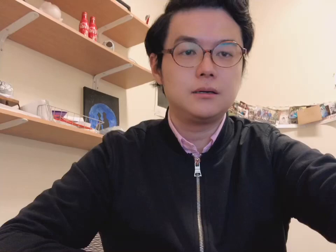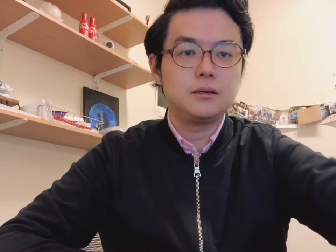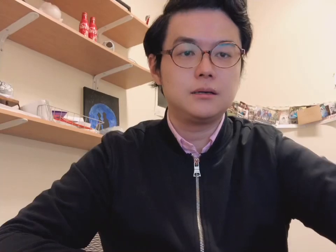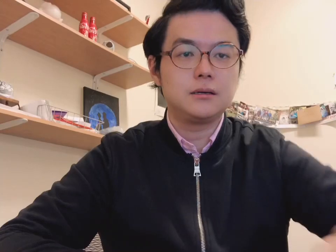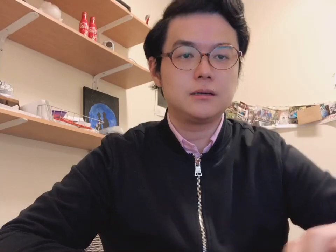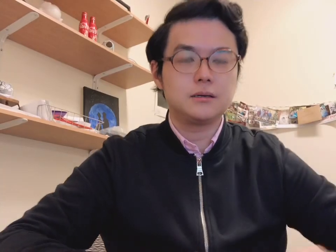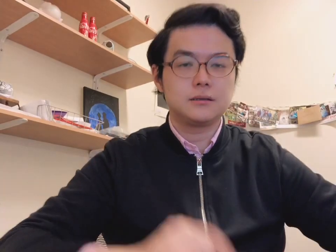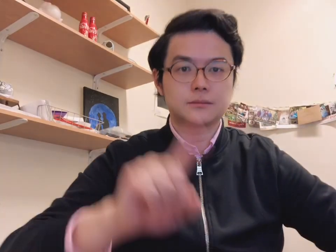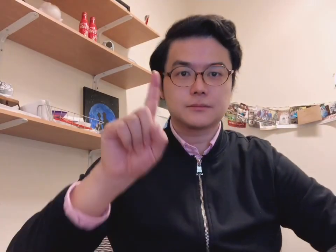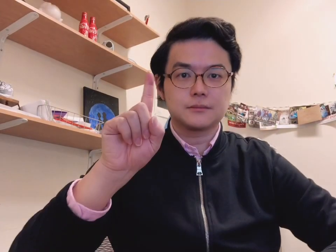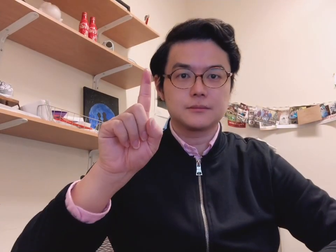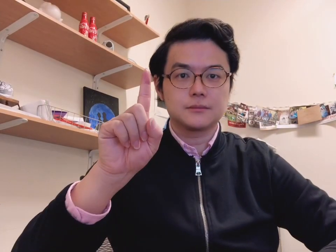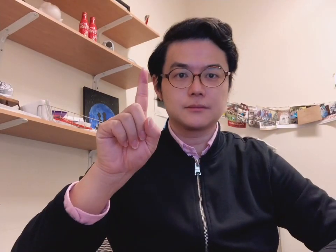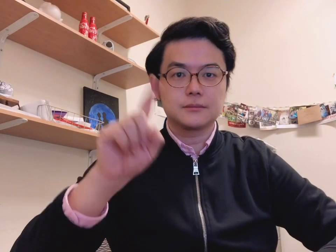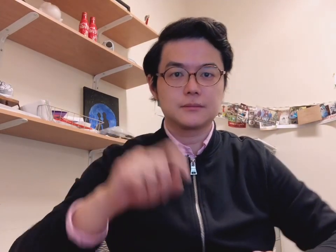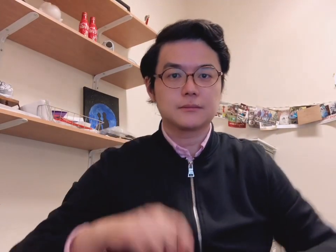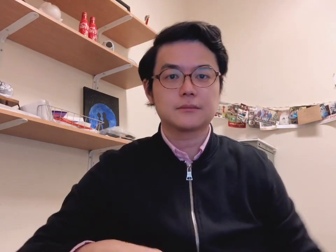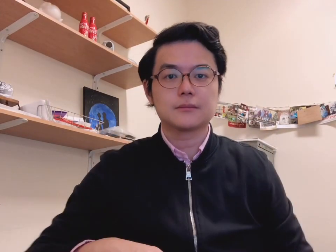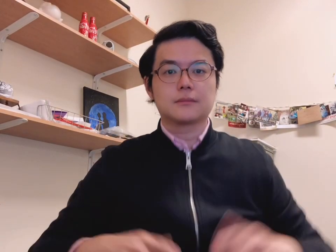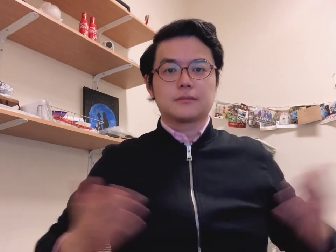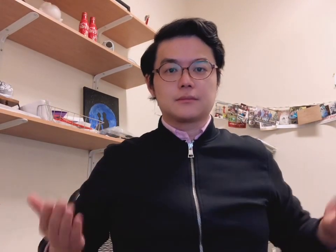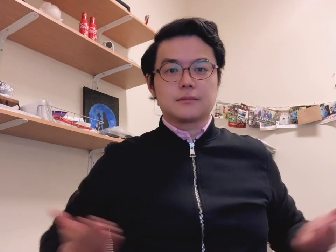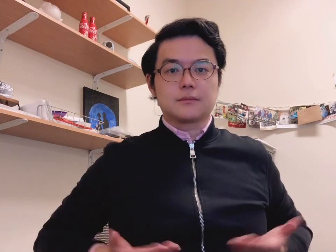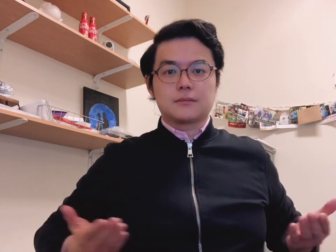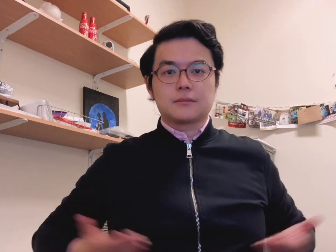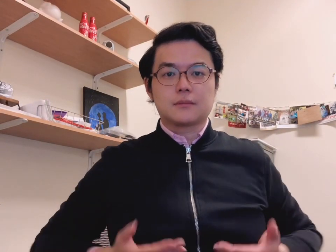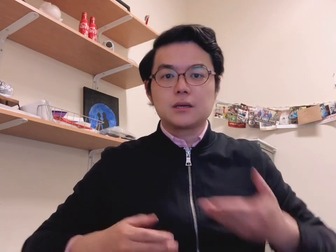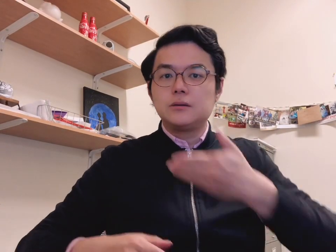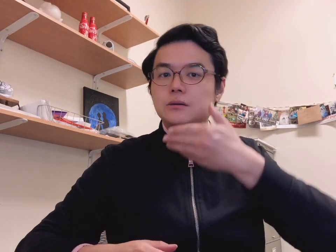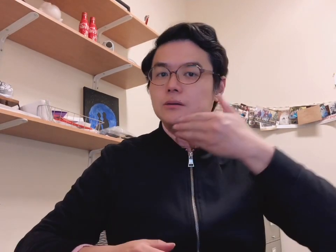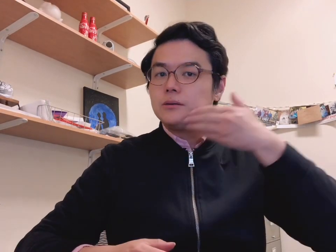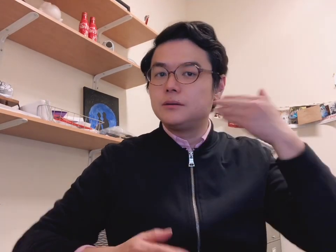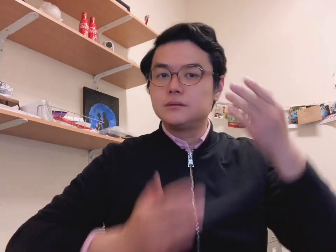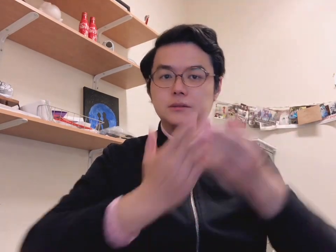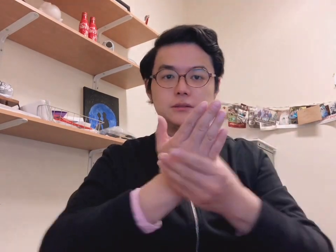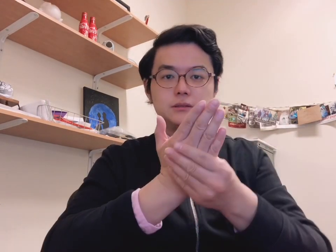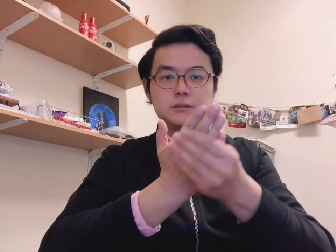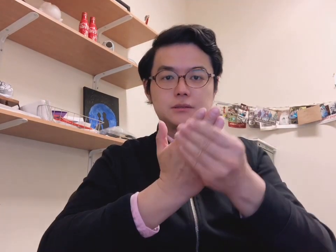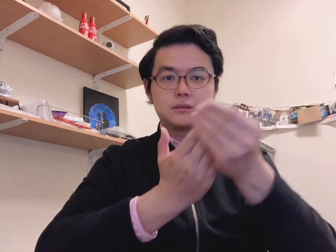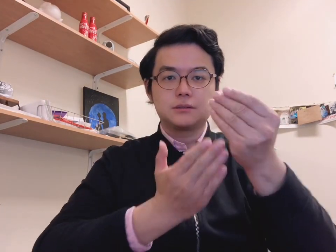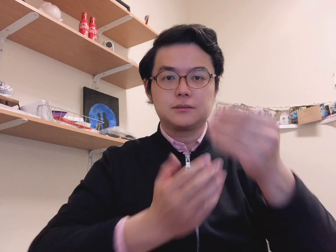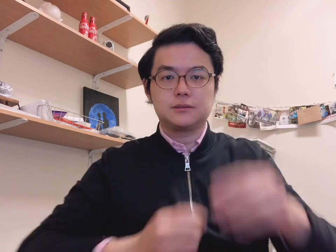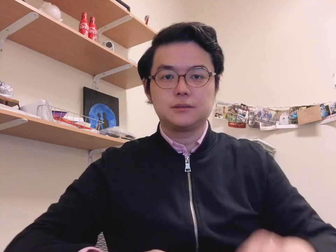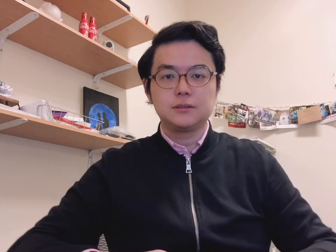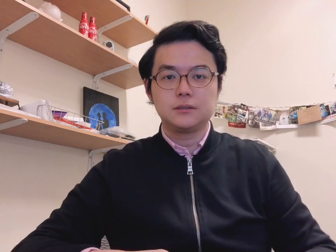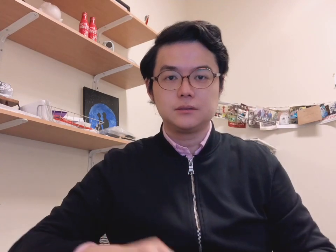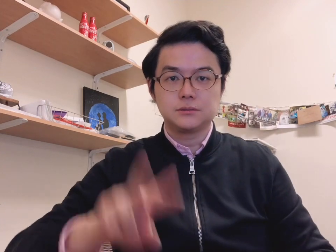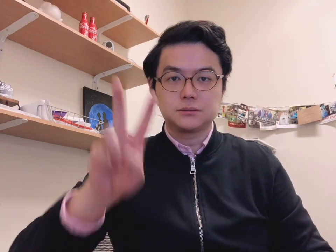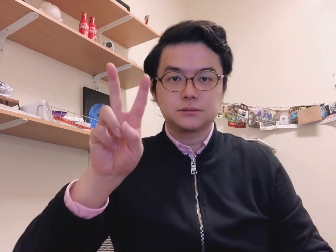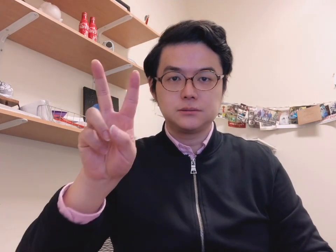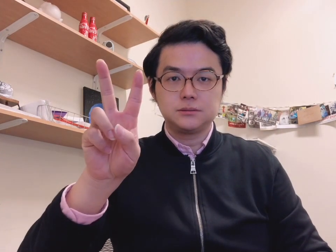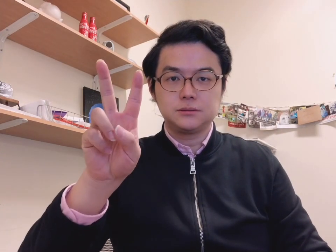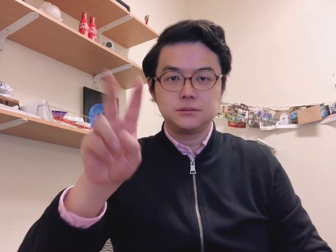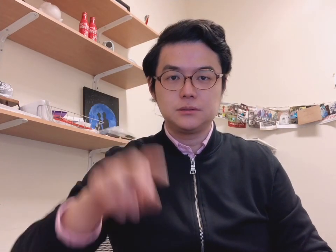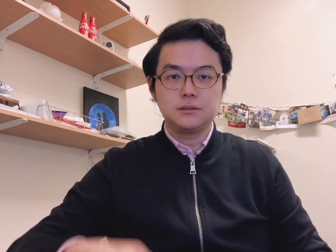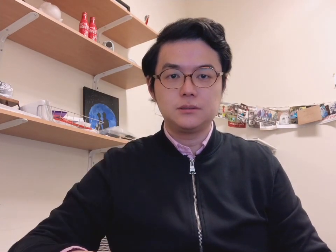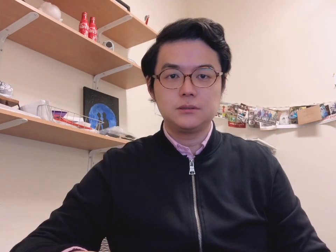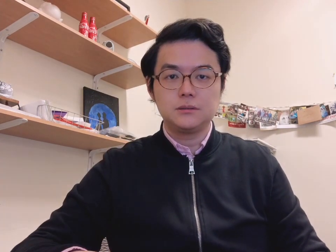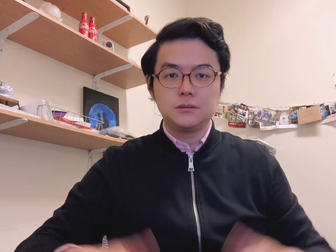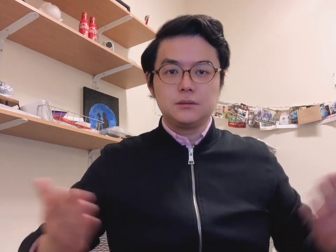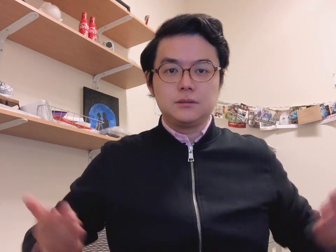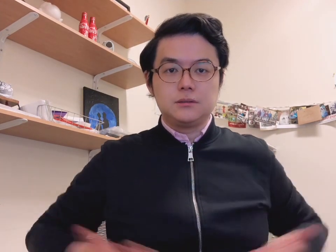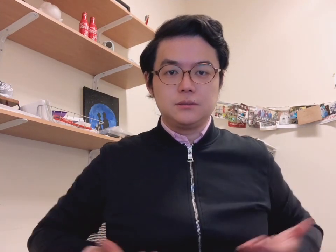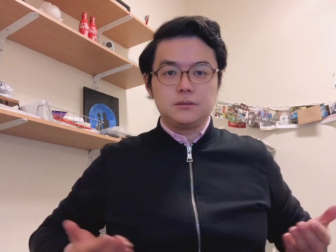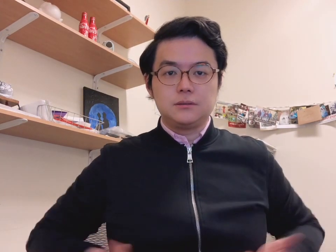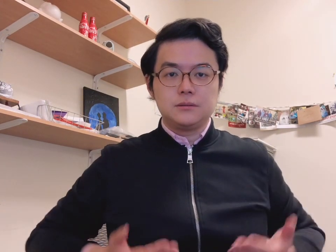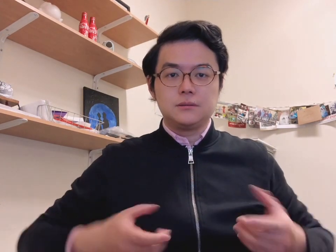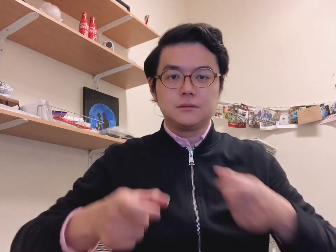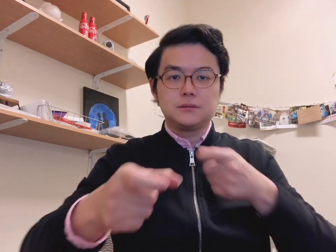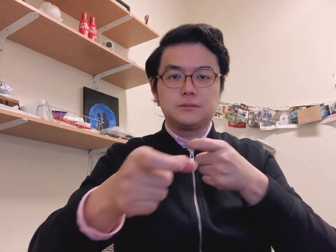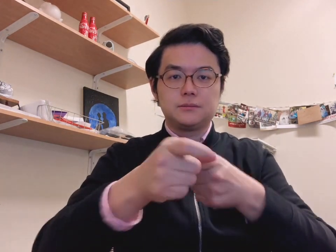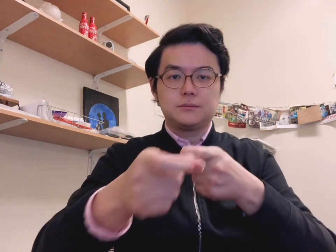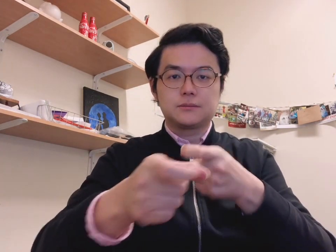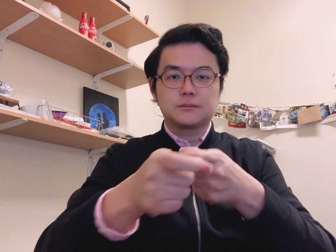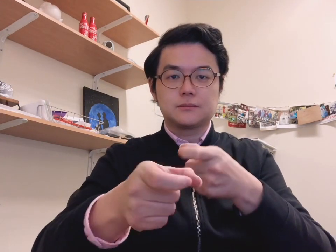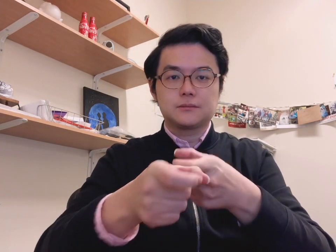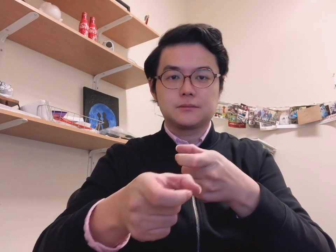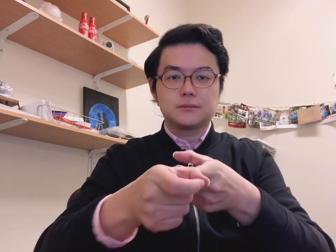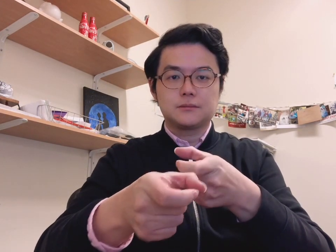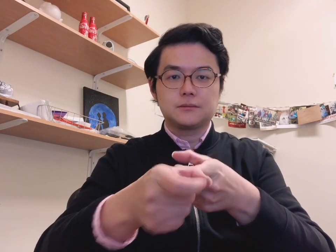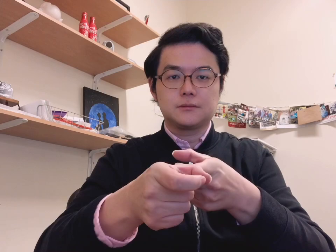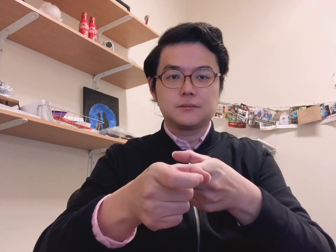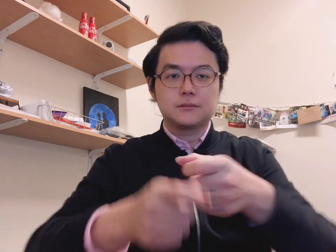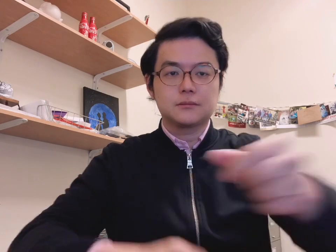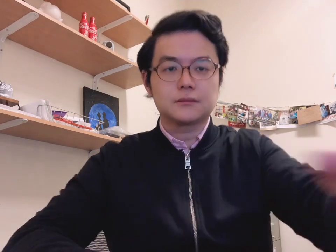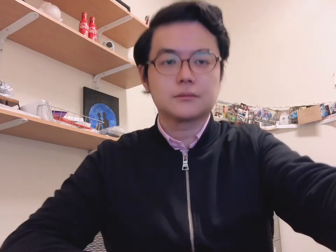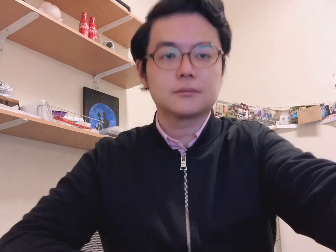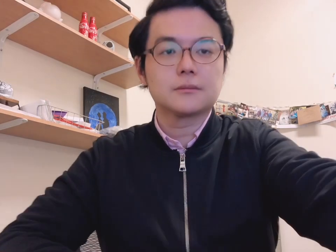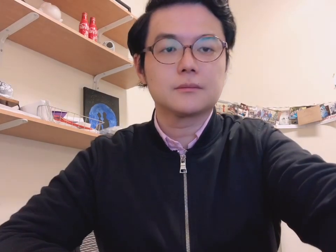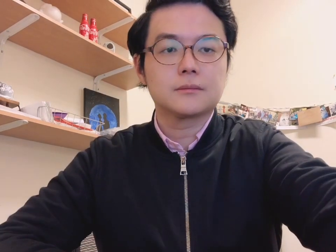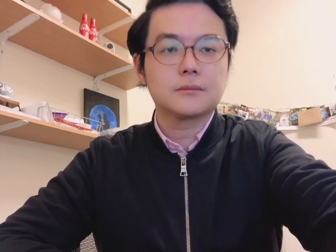Dim Sum